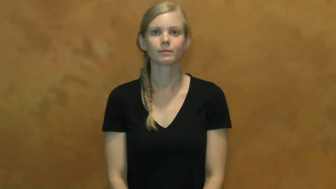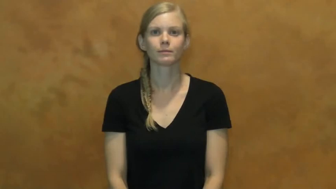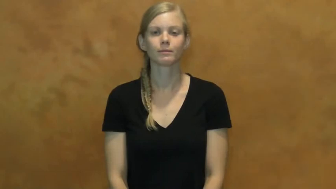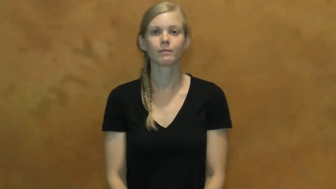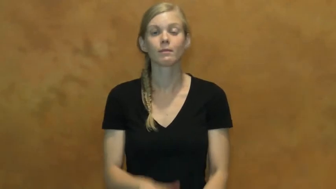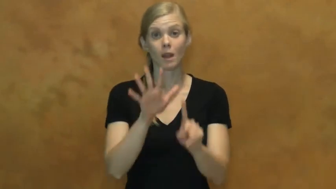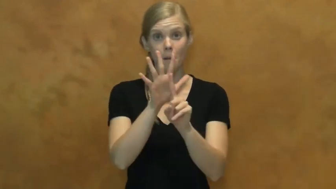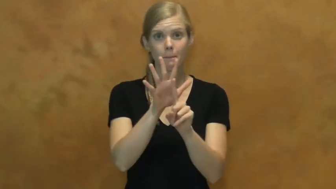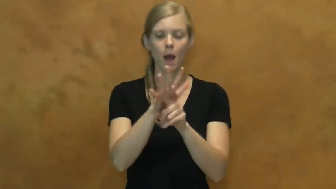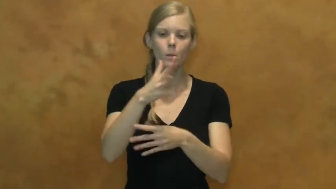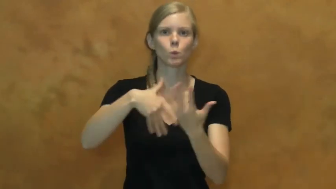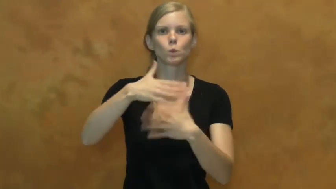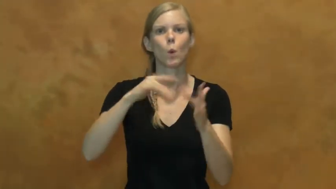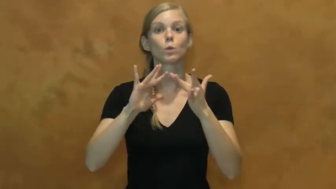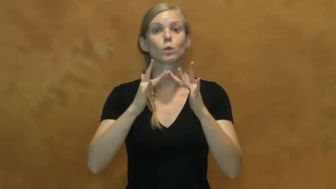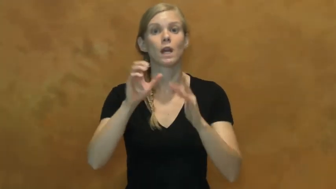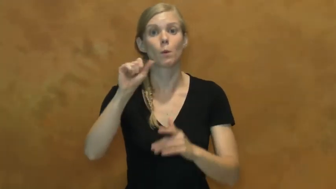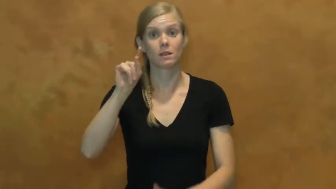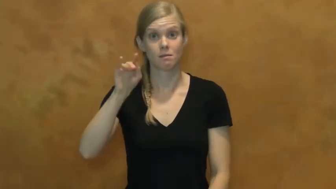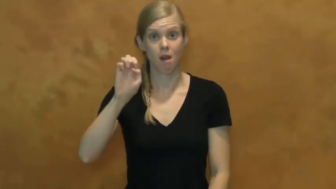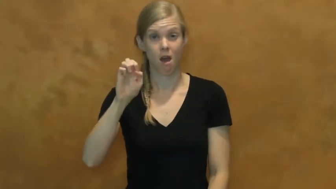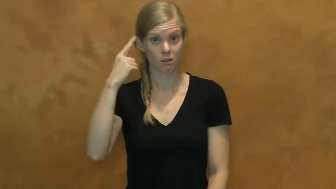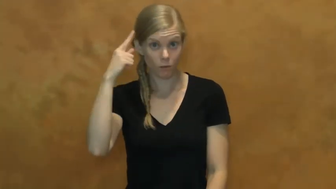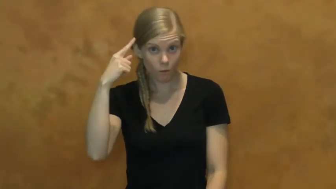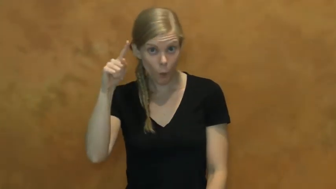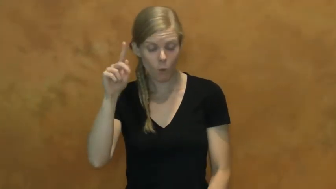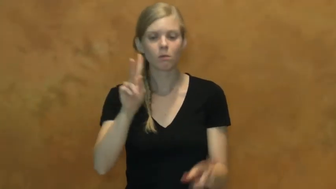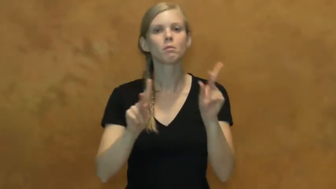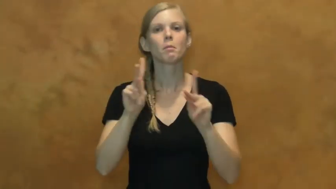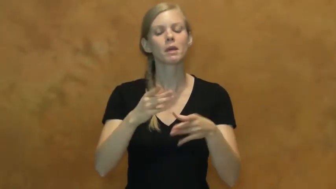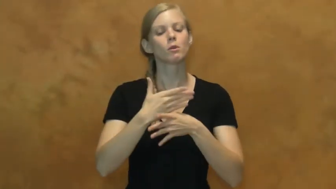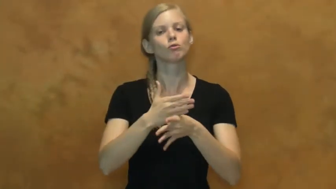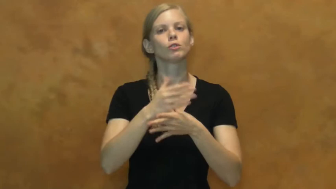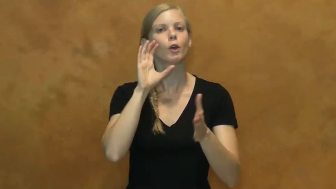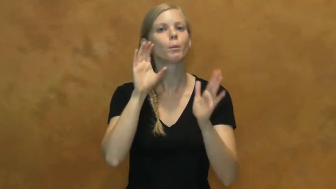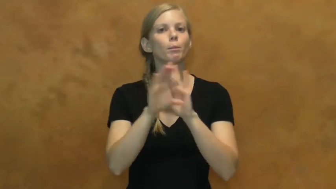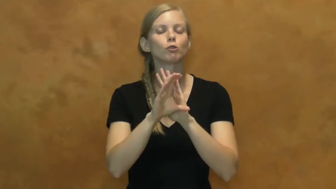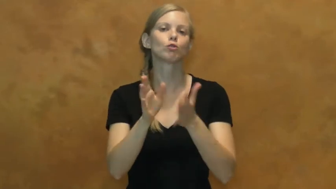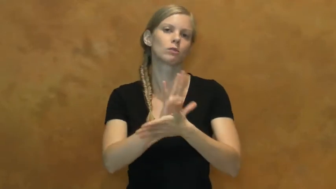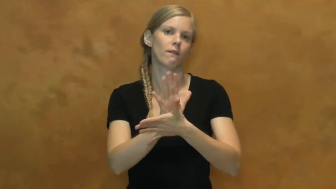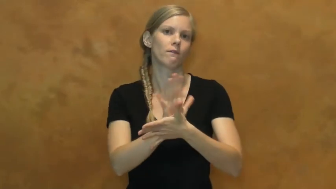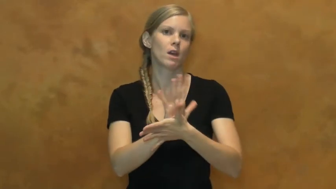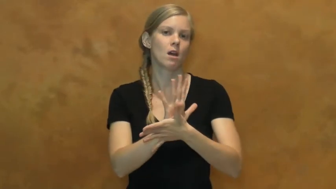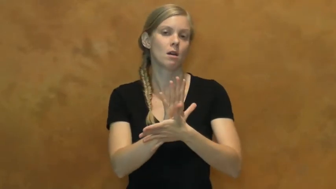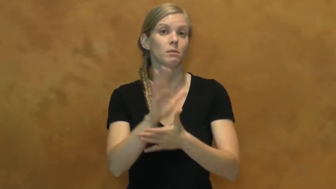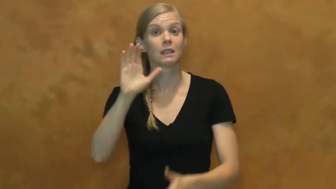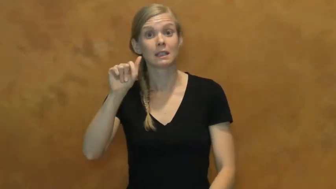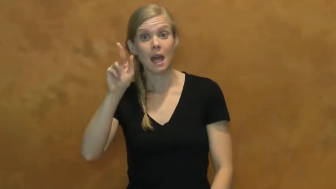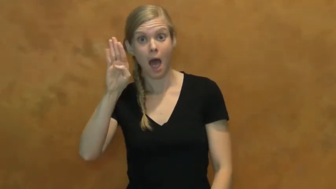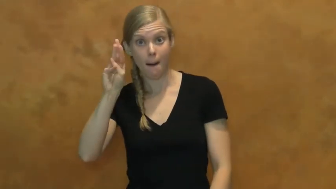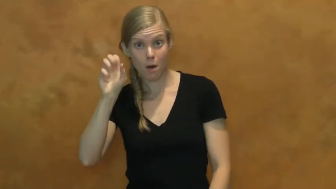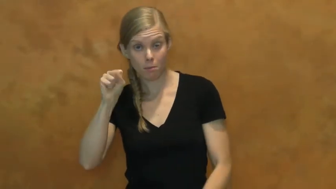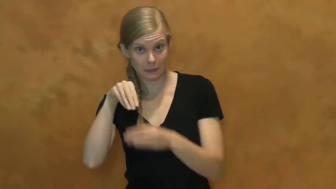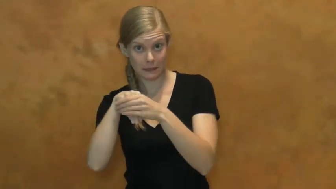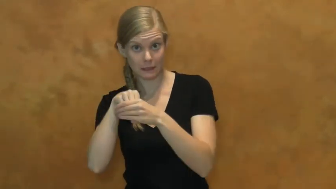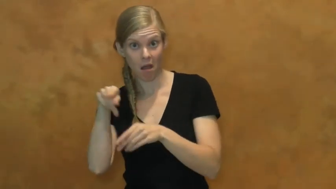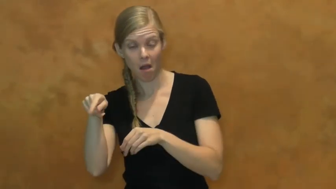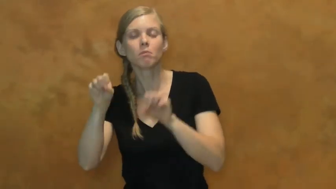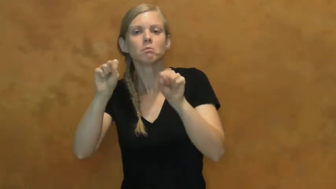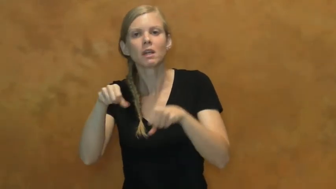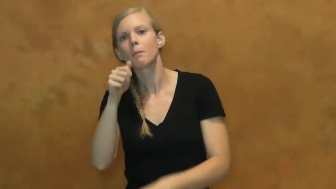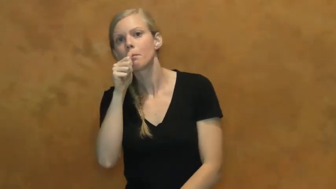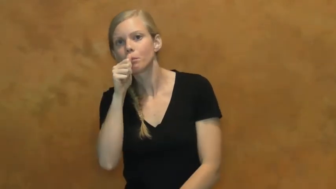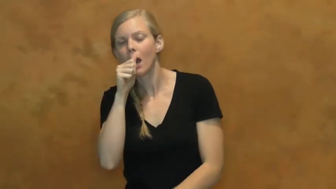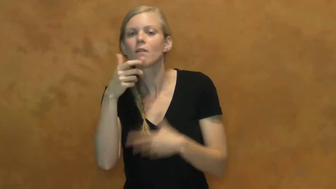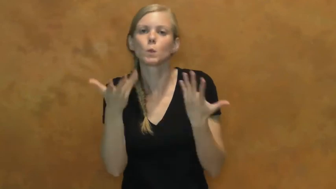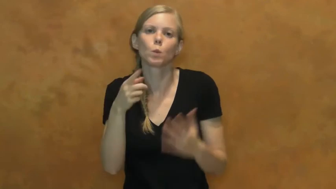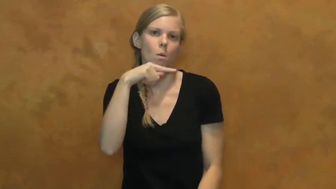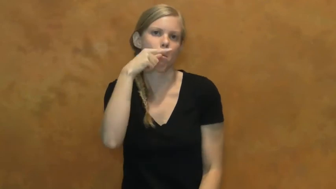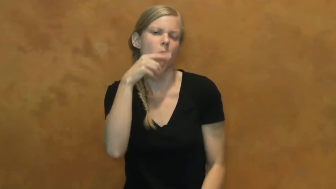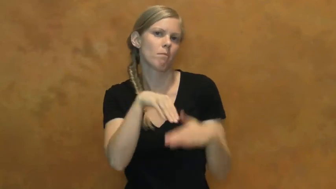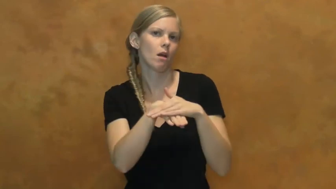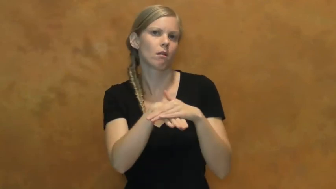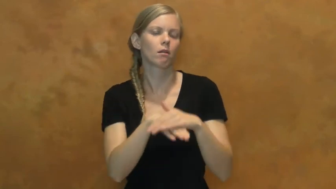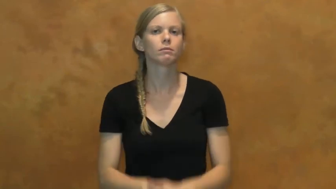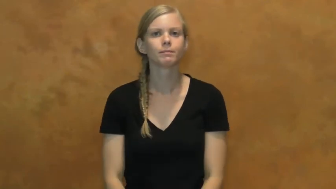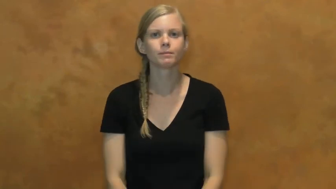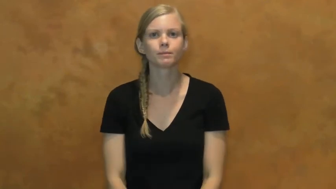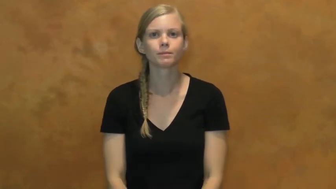Flickr